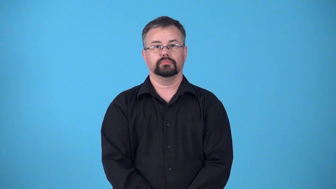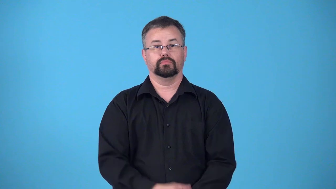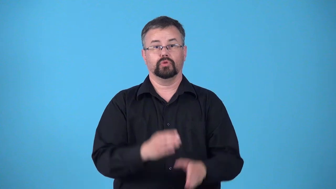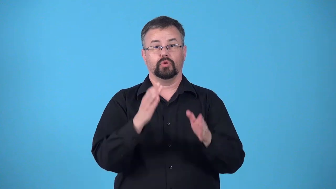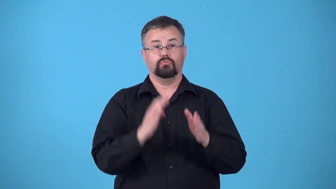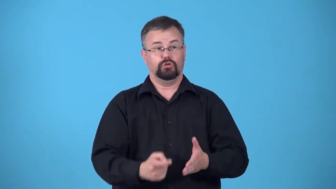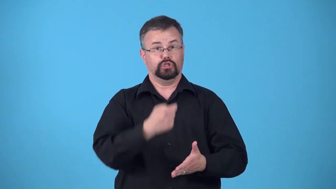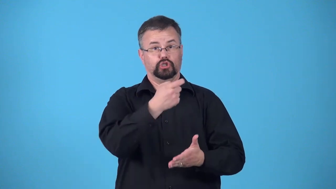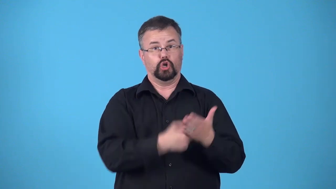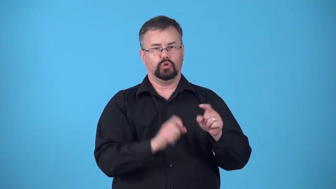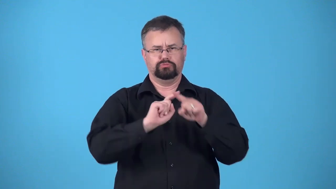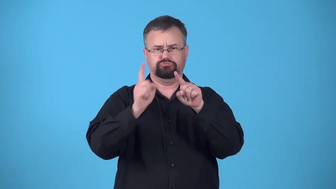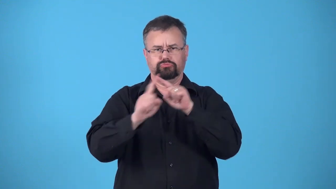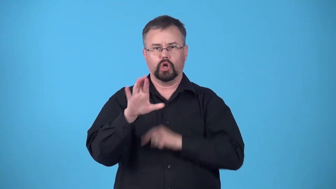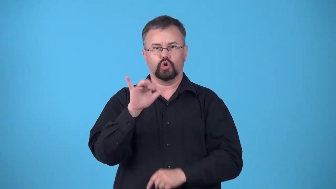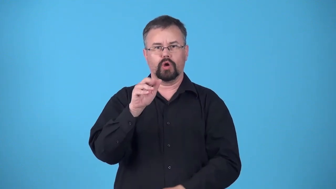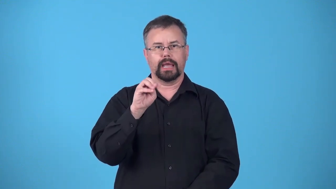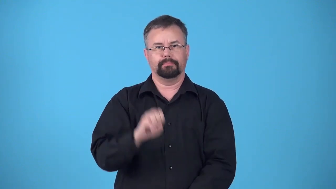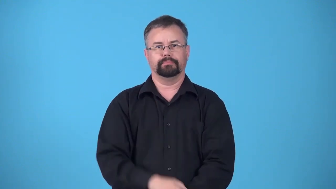count